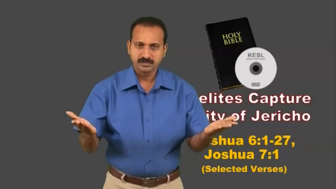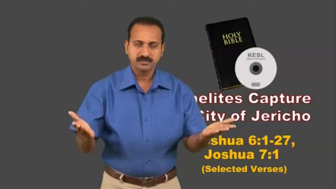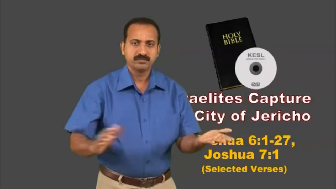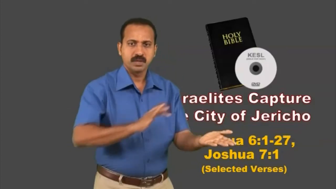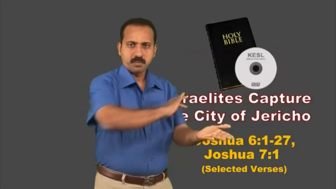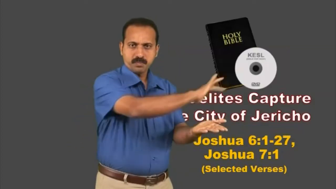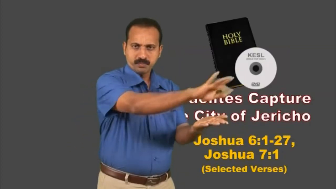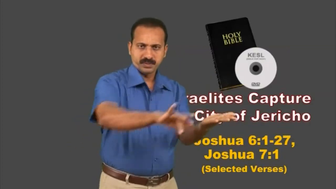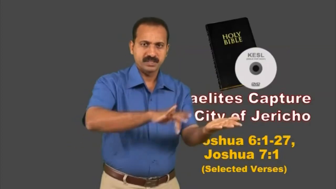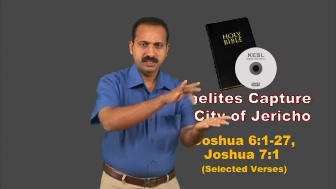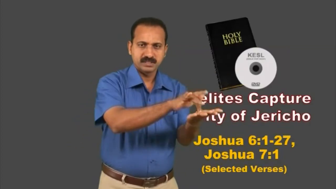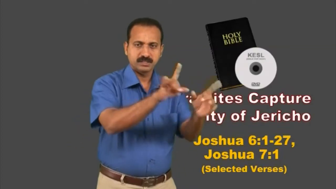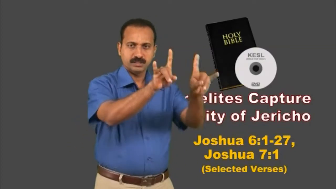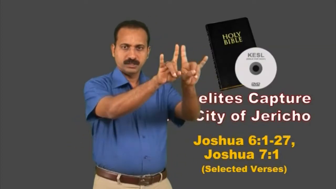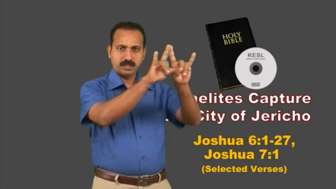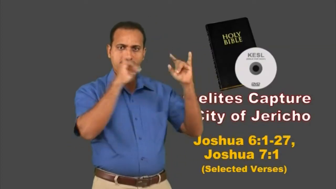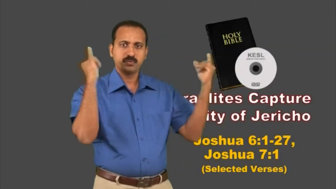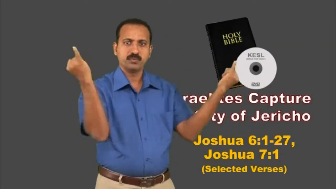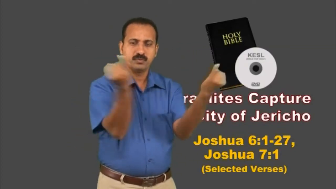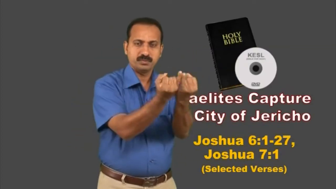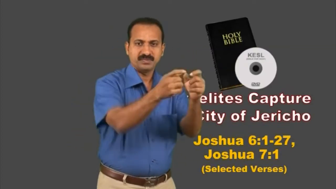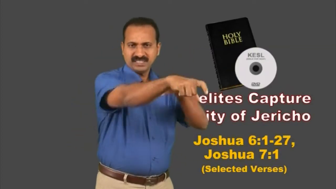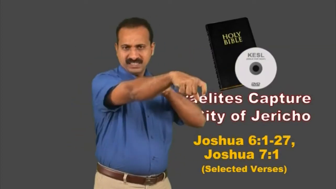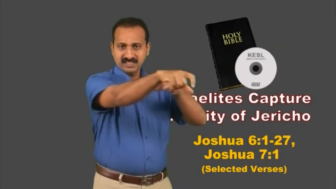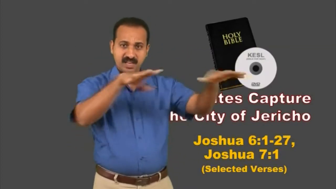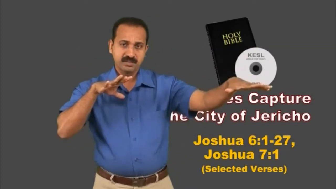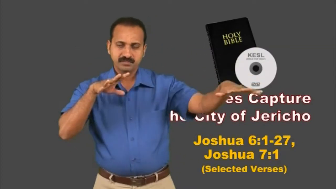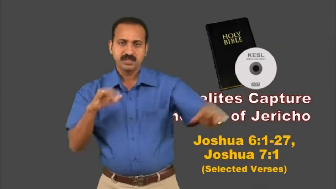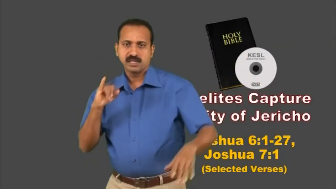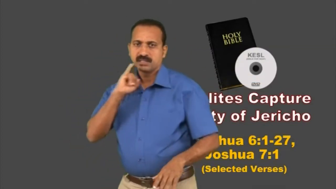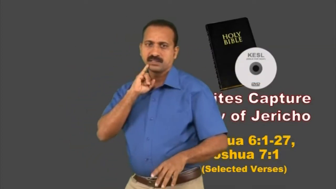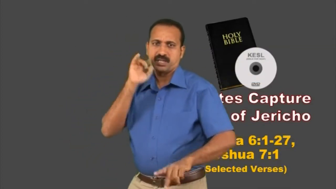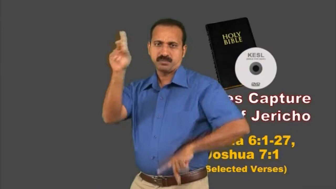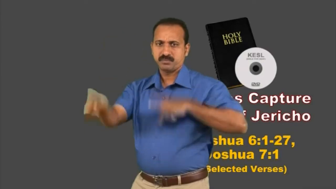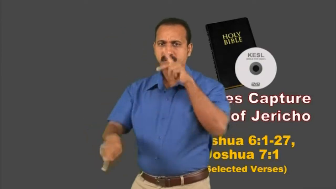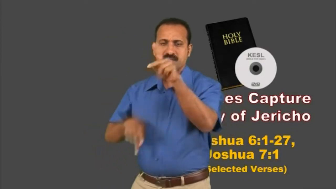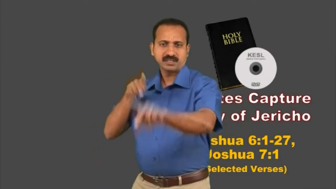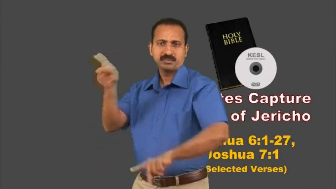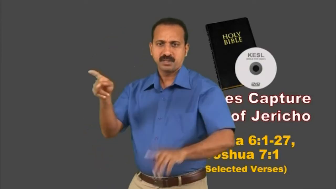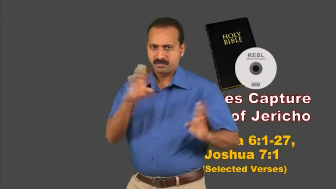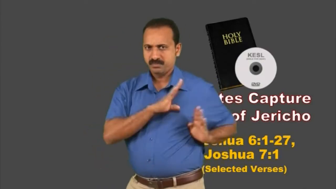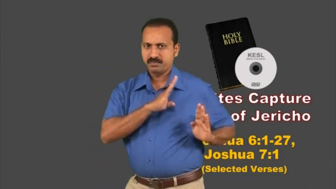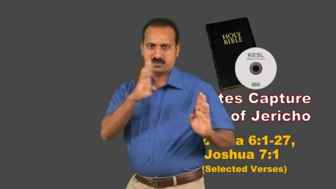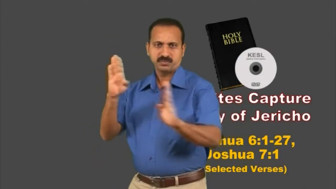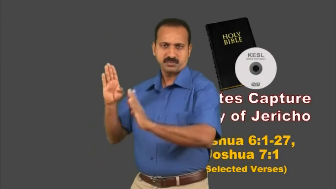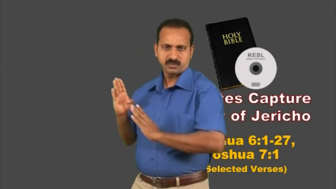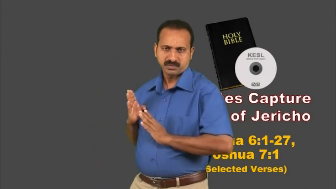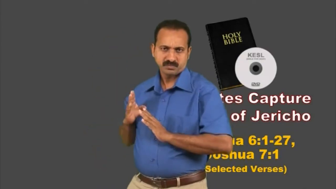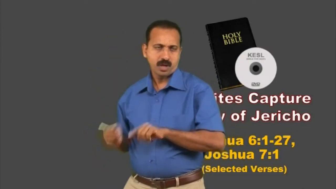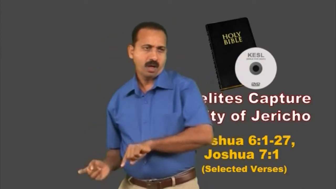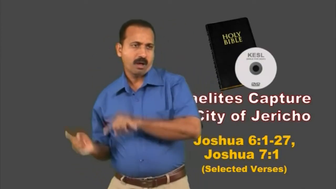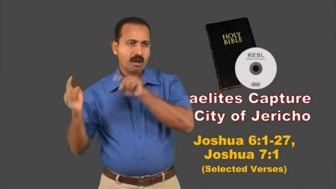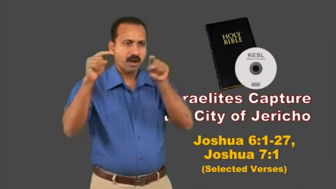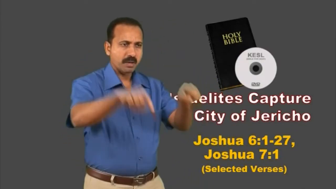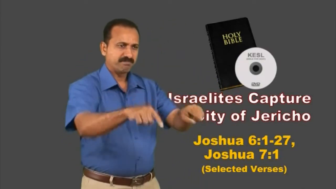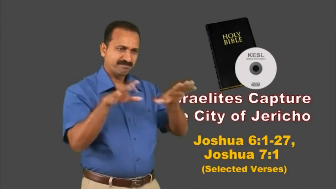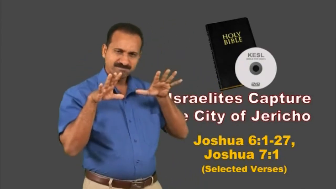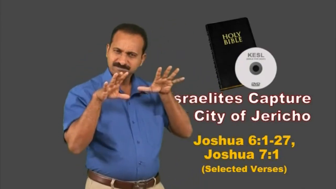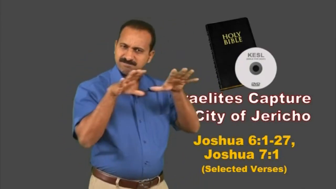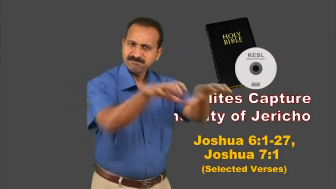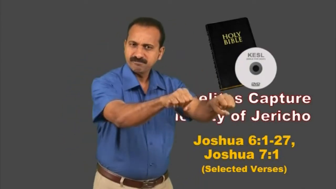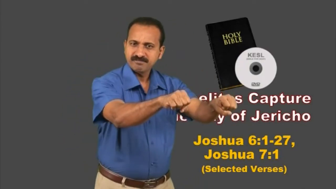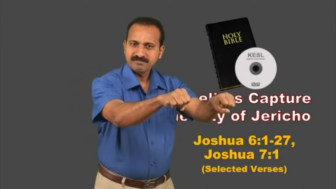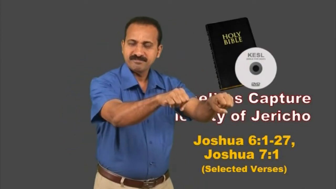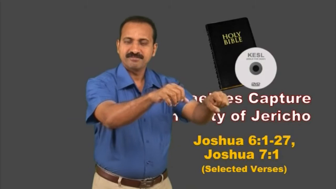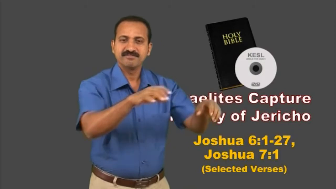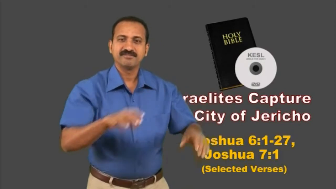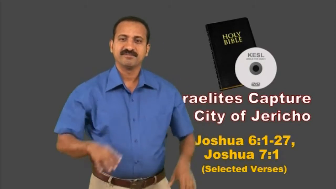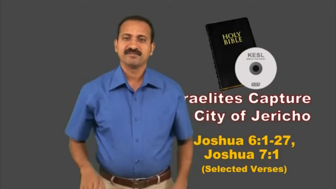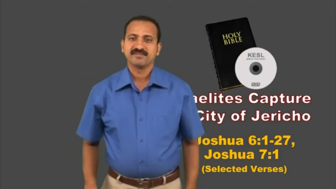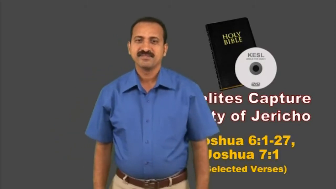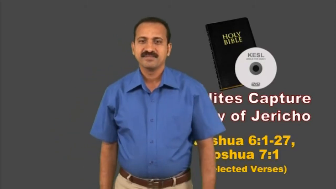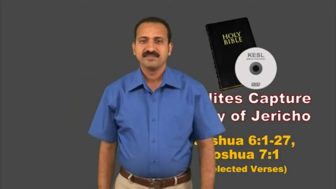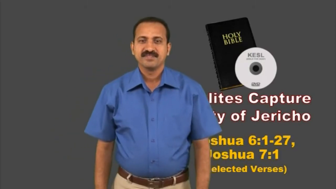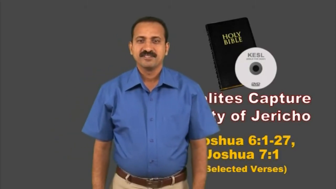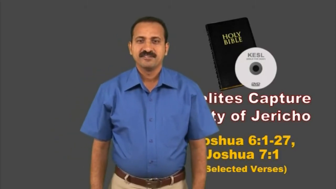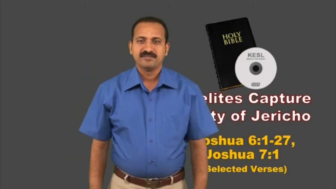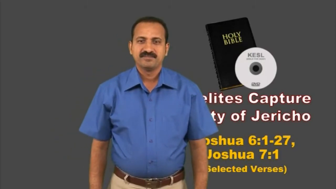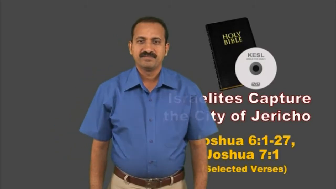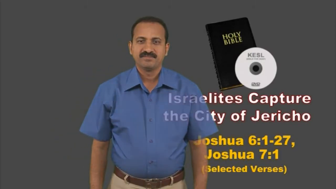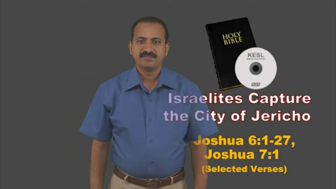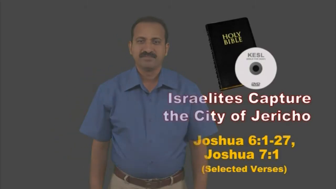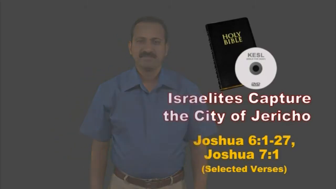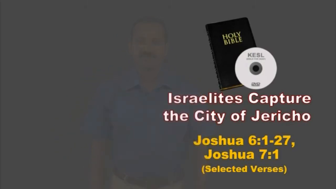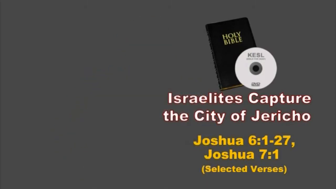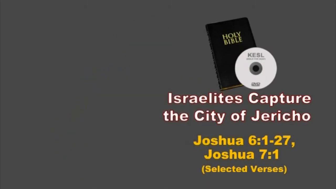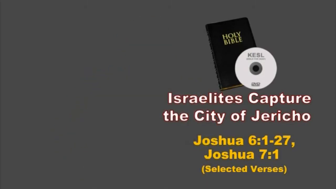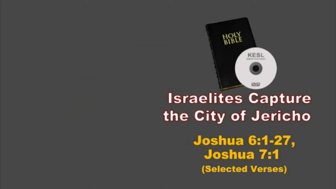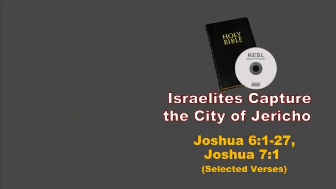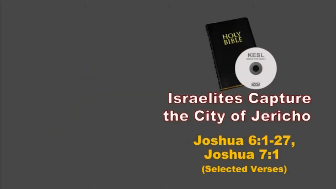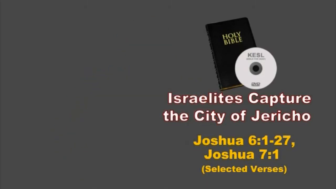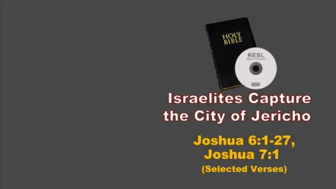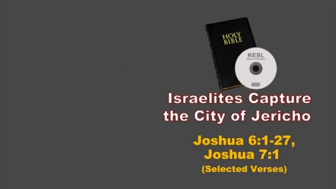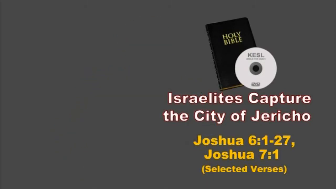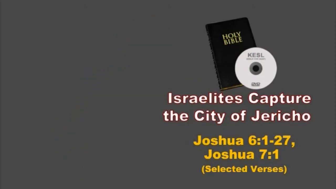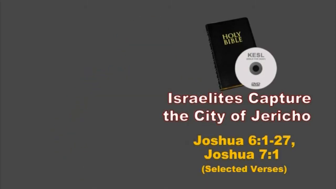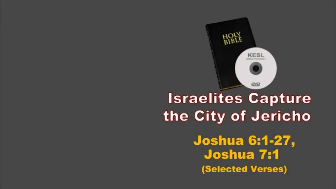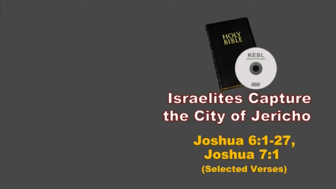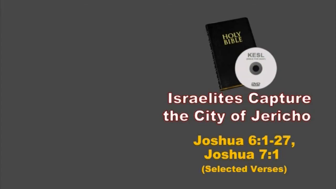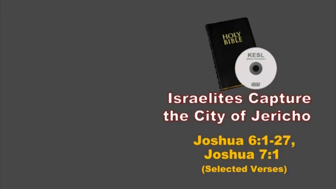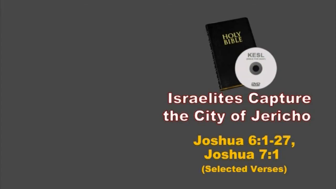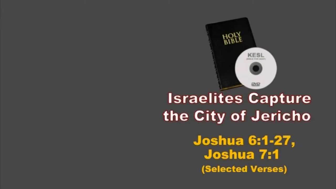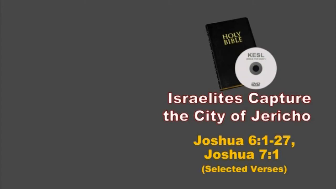Israelites Capture the City of Jericho